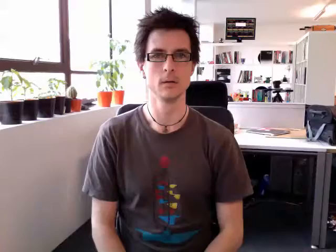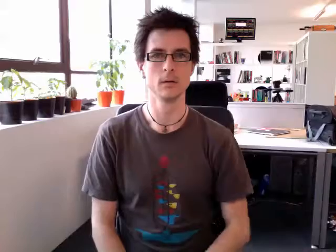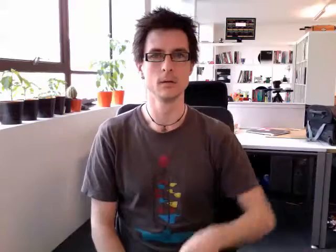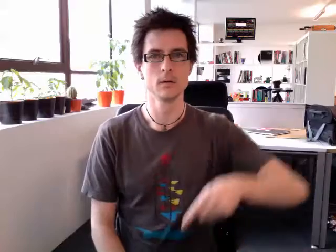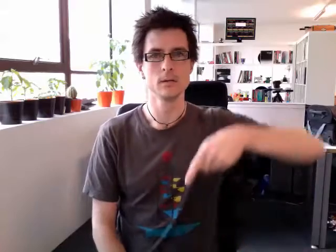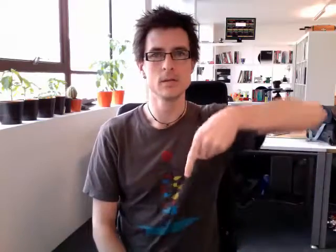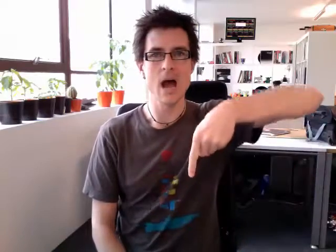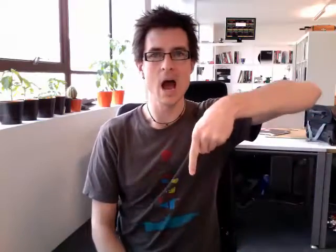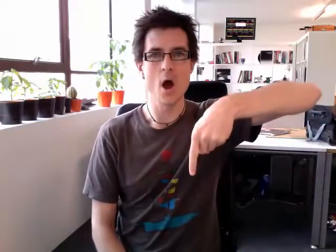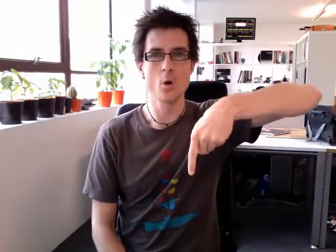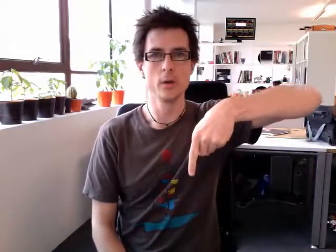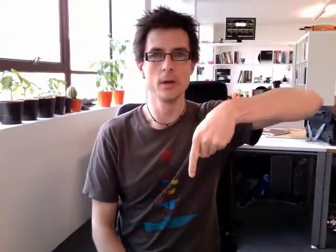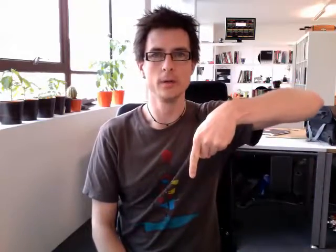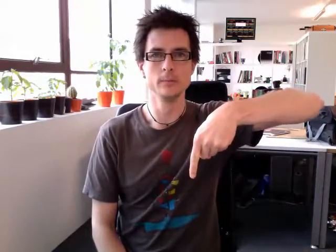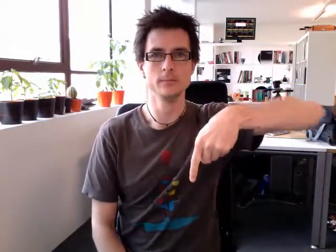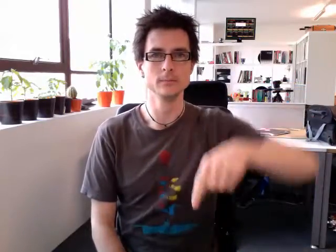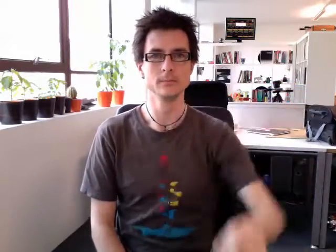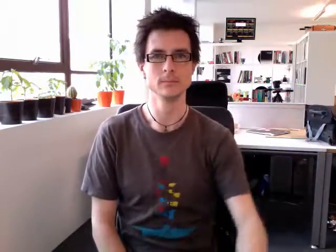down